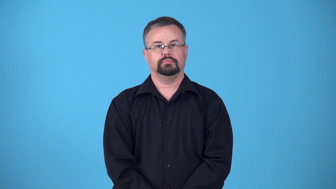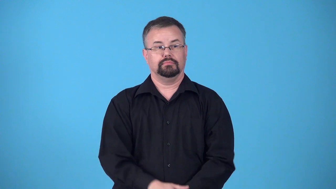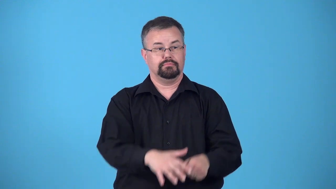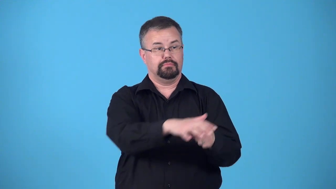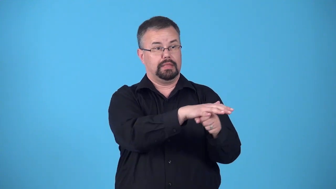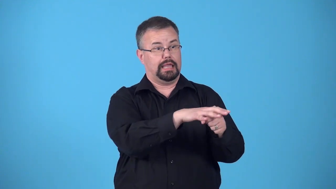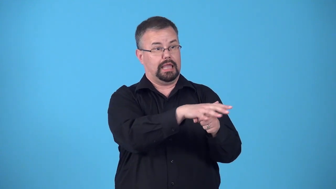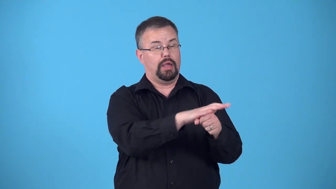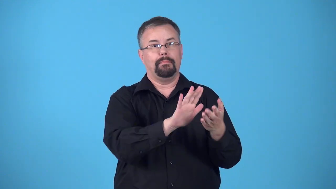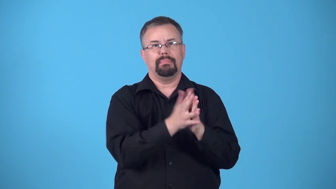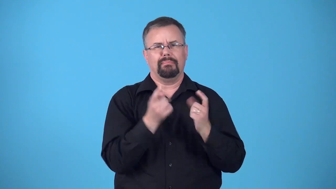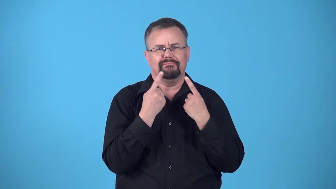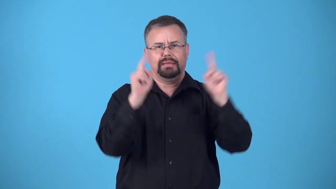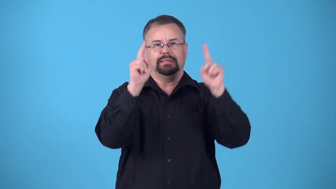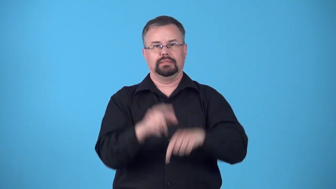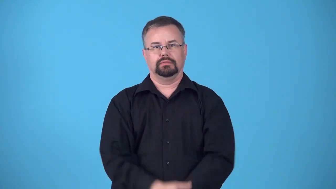on the map